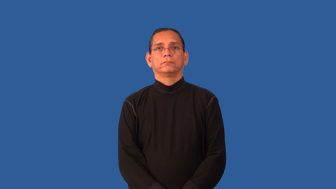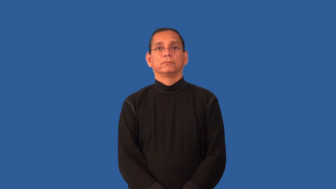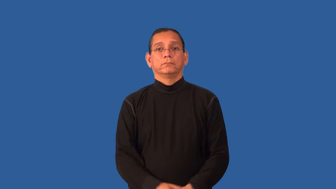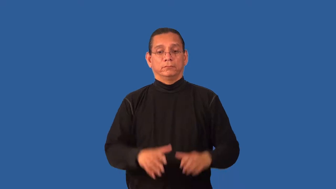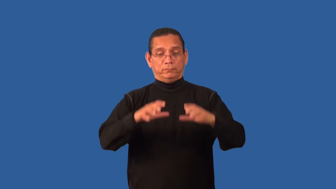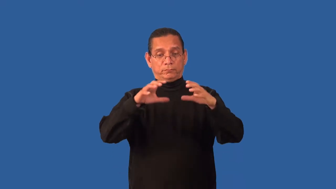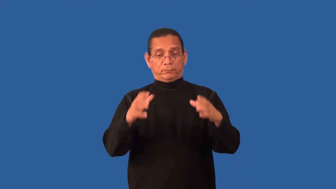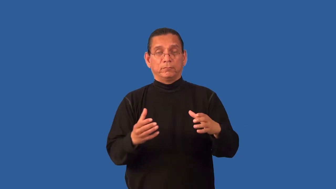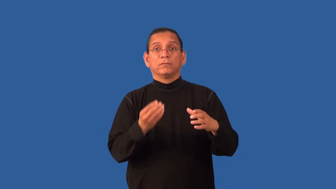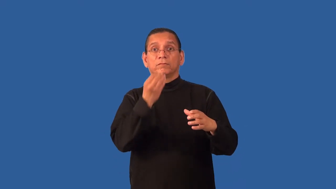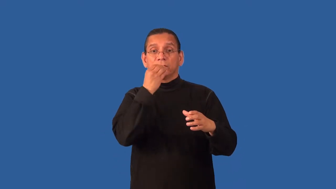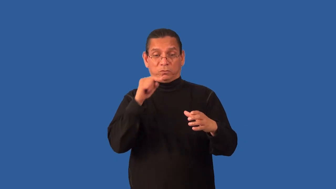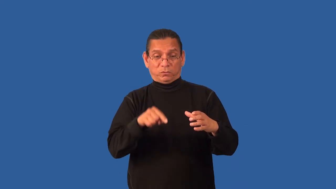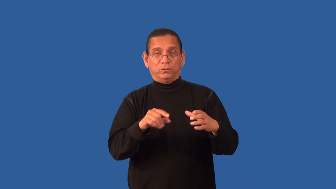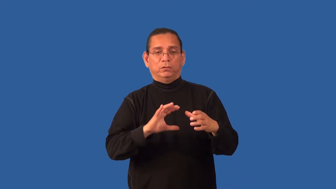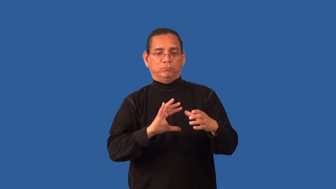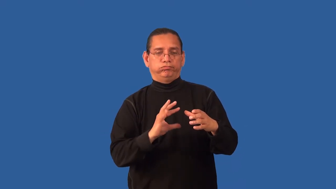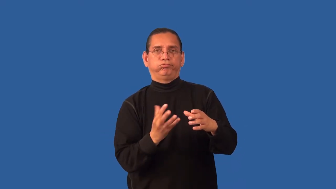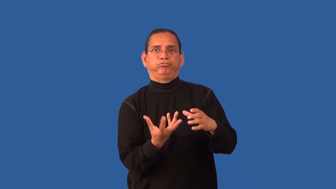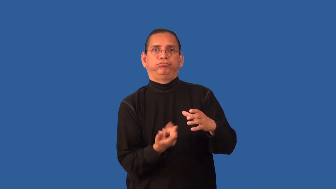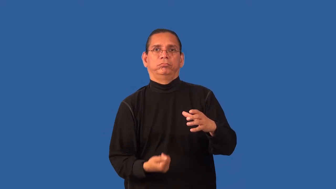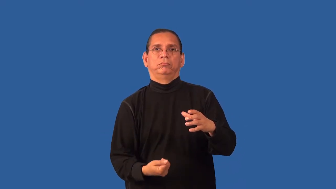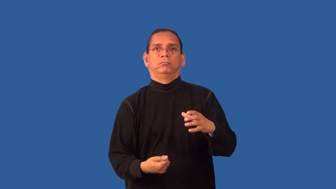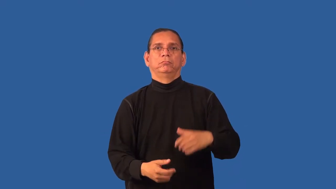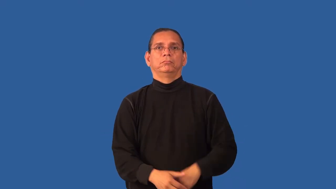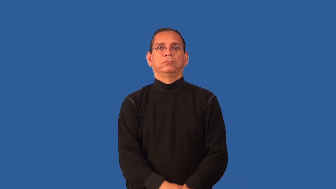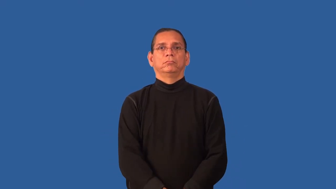disposal-sink